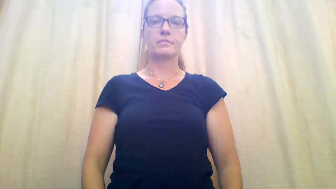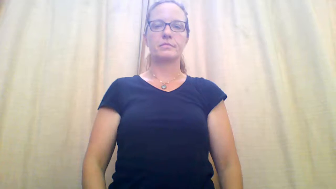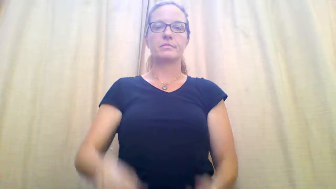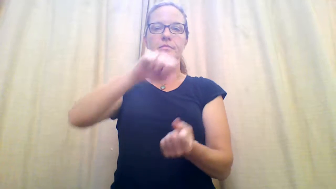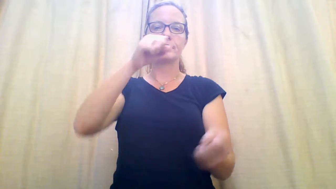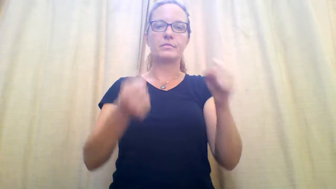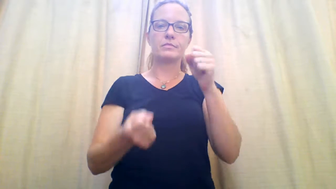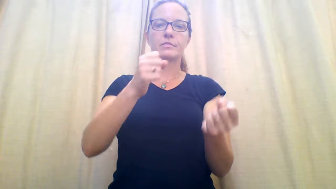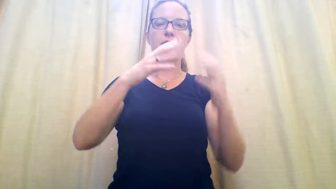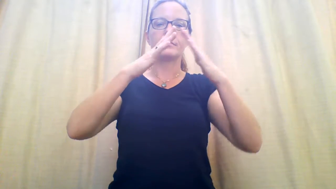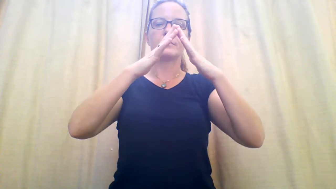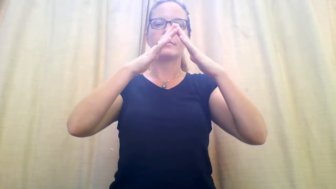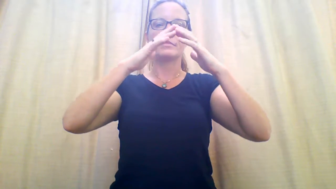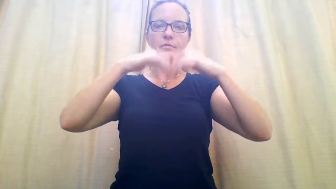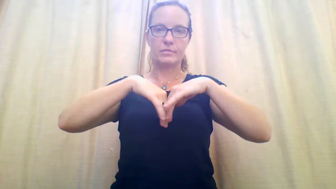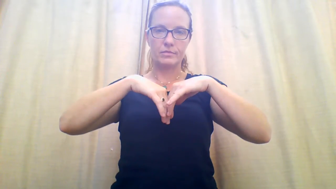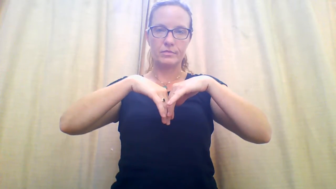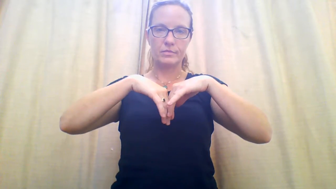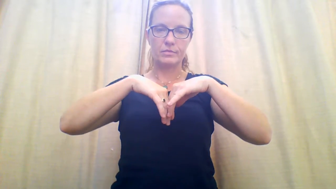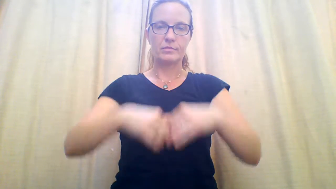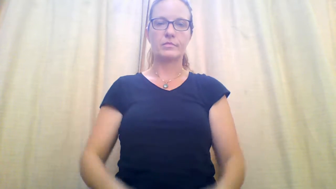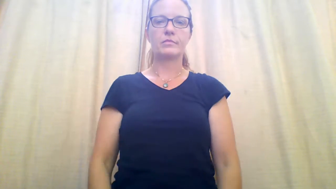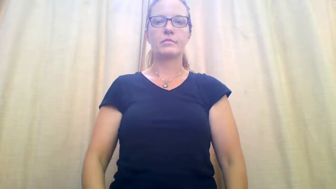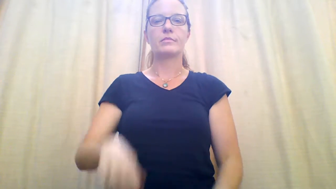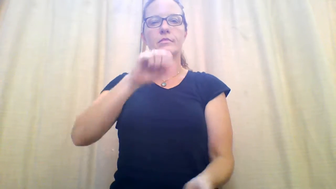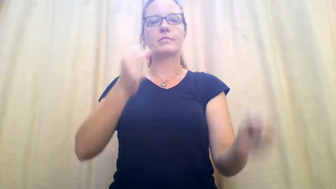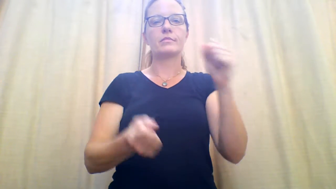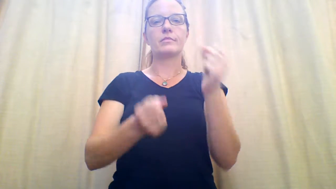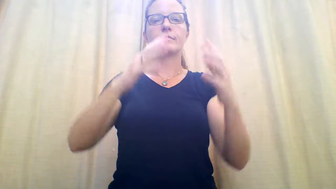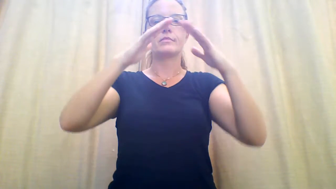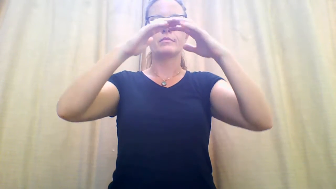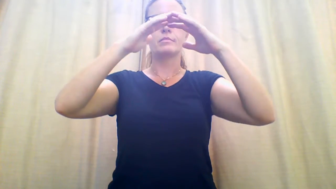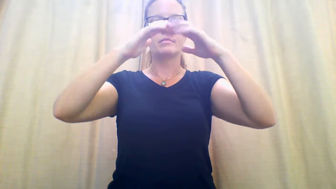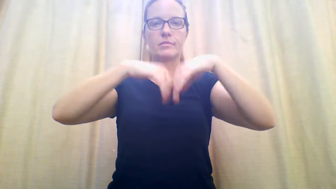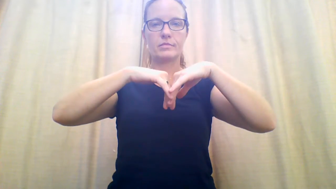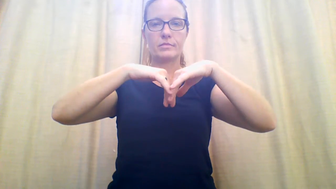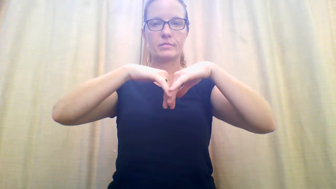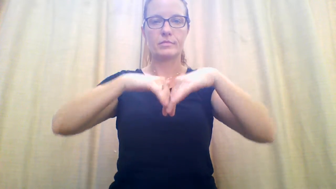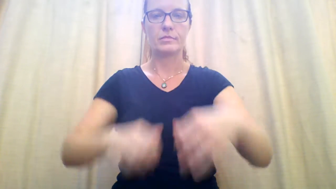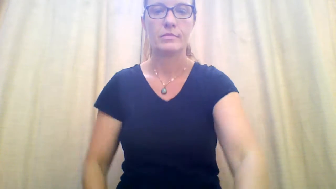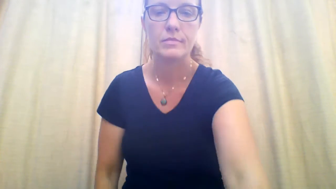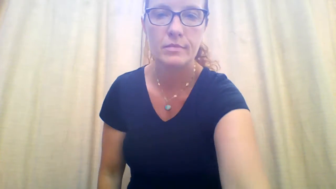Car Broke Down